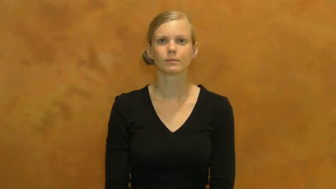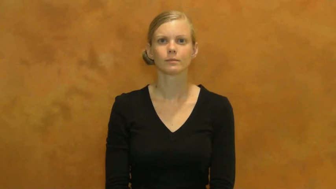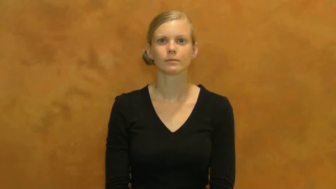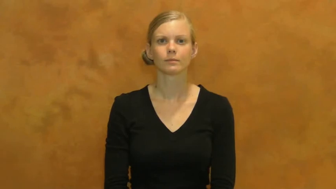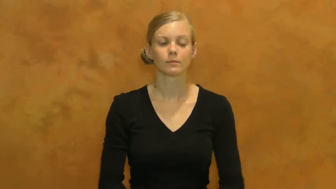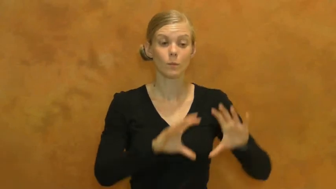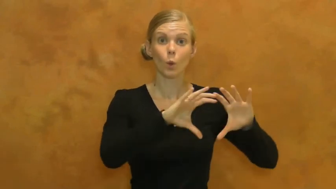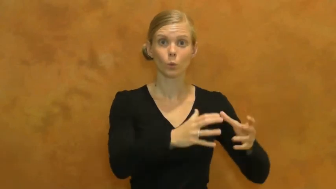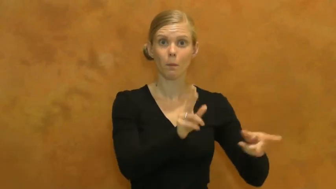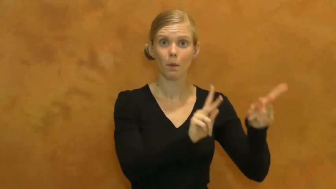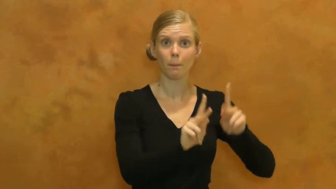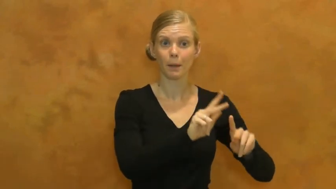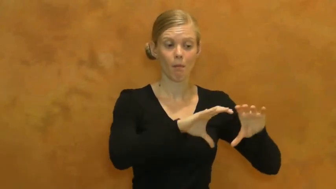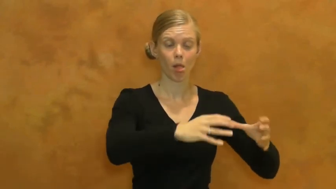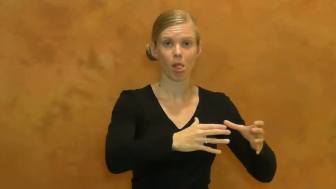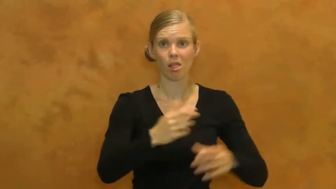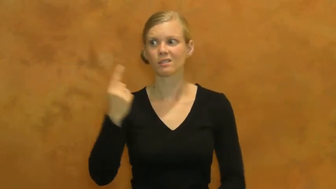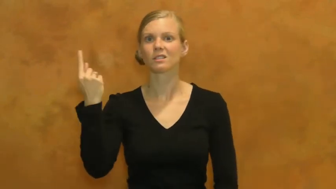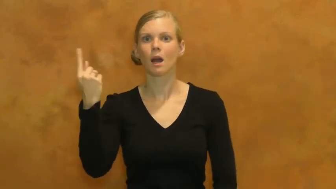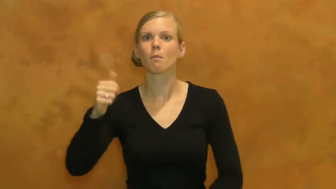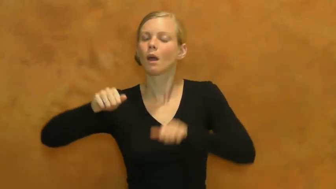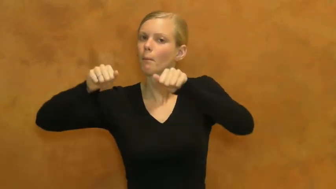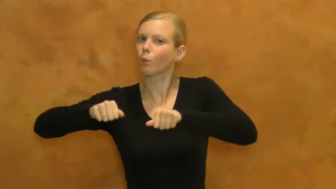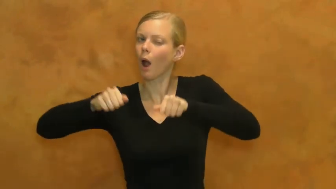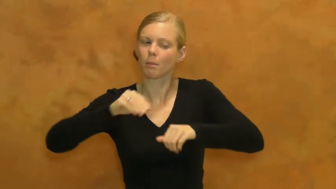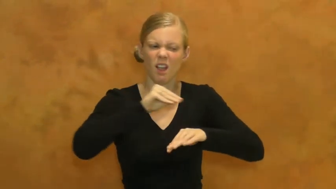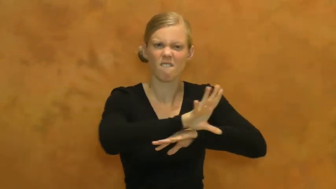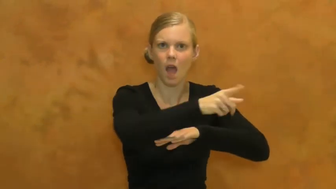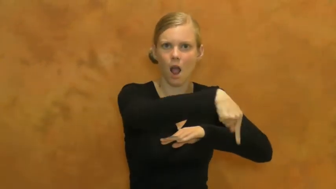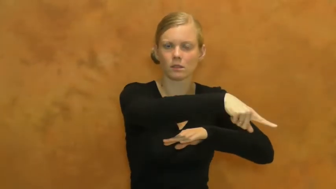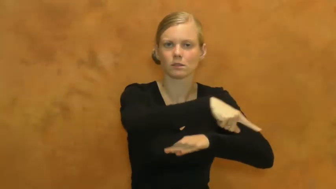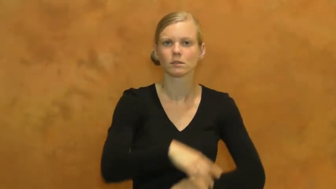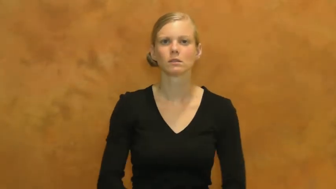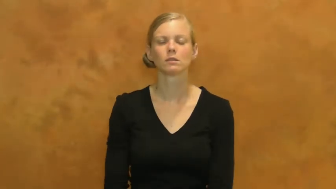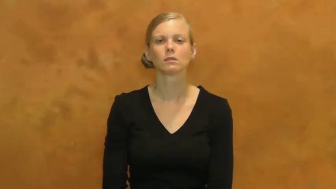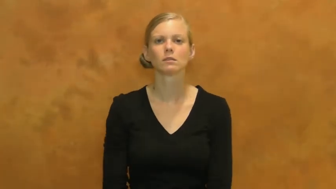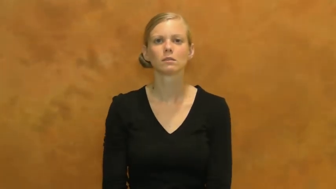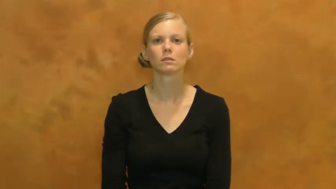target group